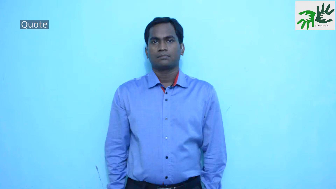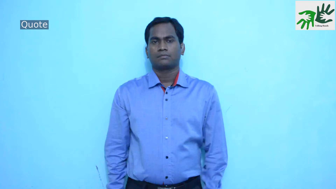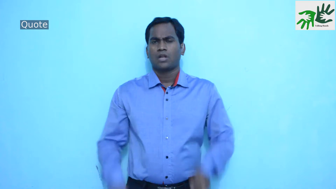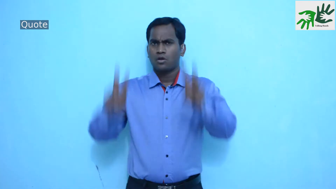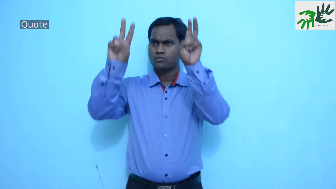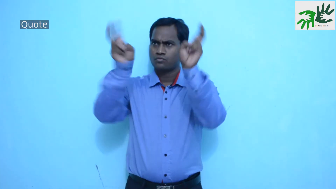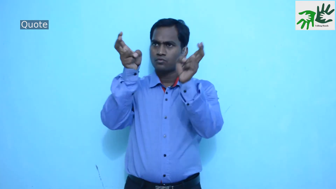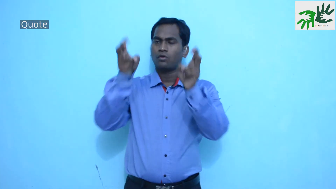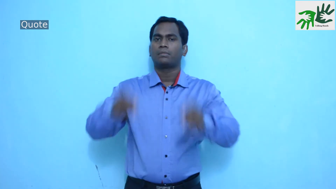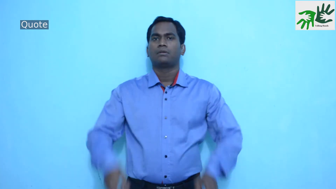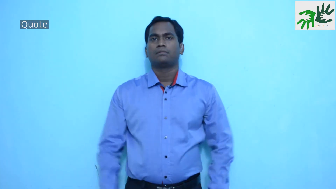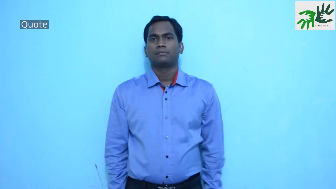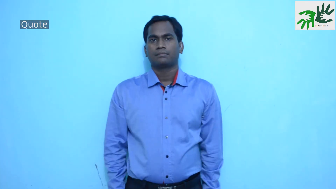Quote